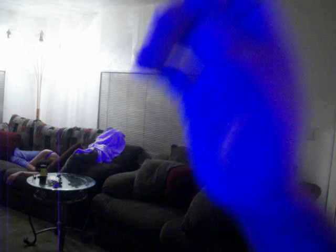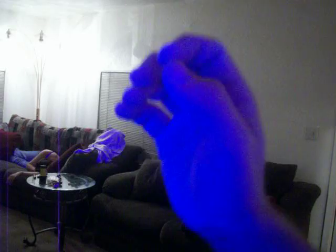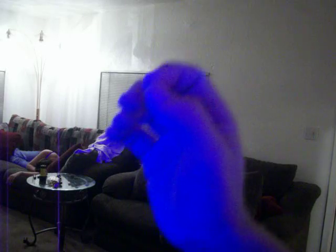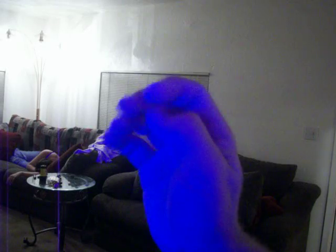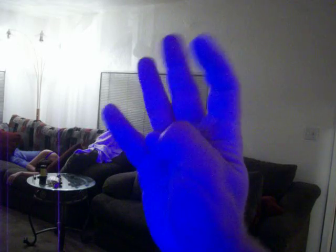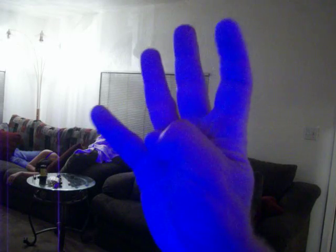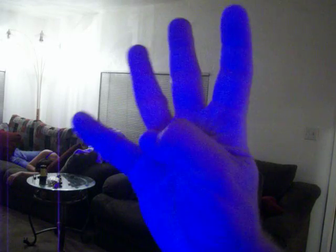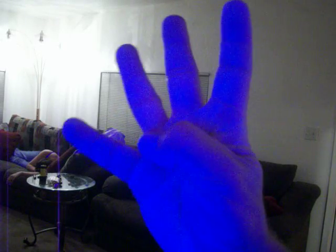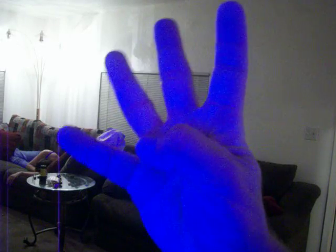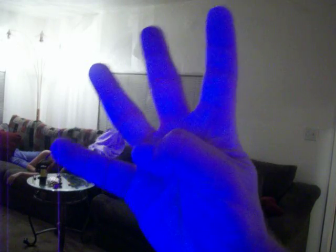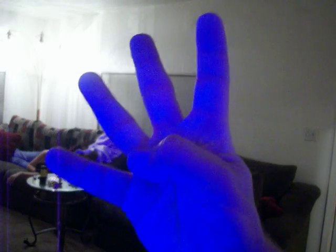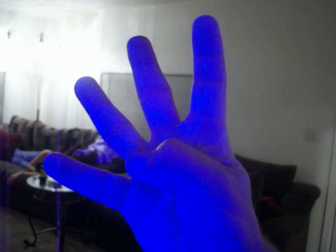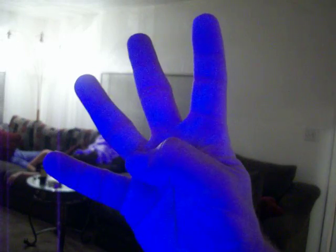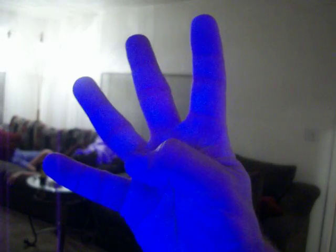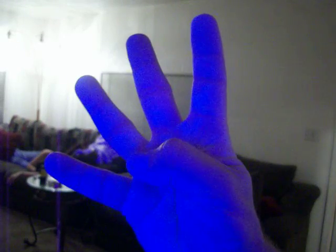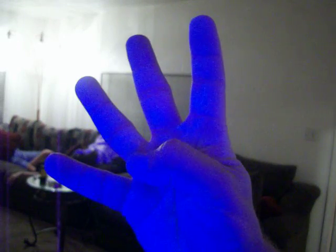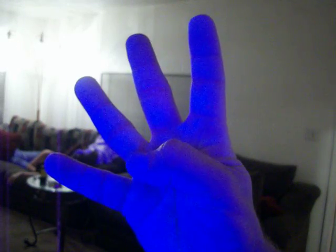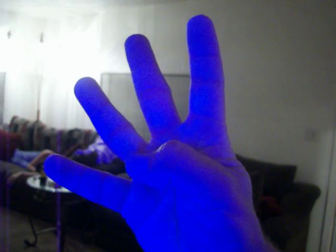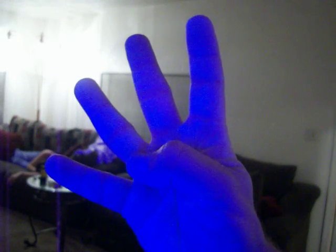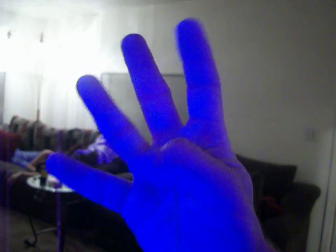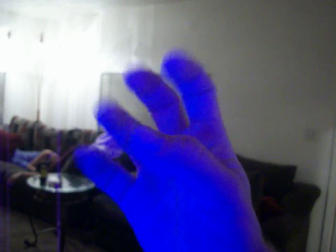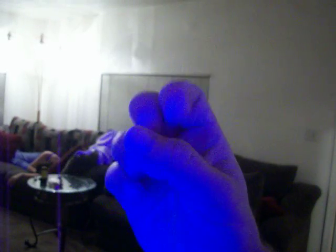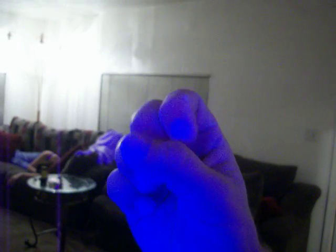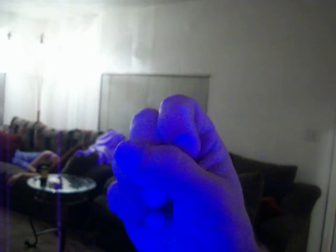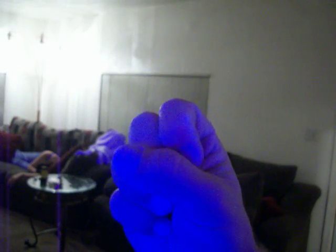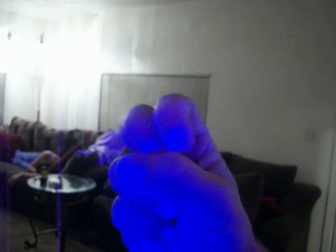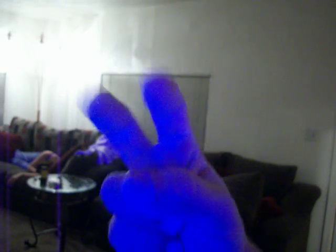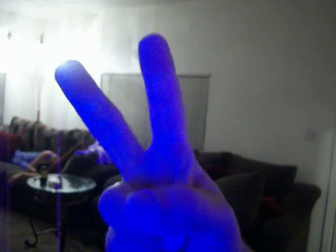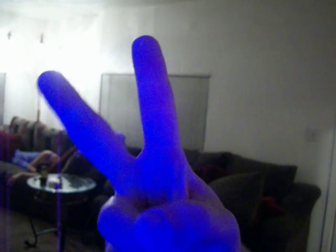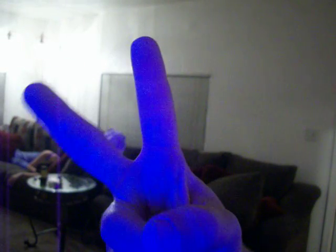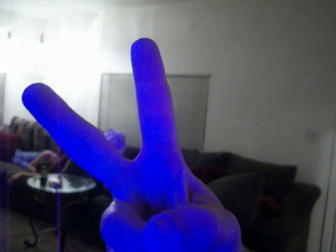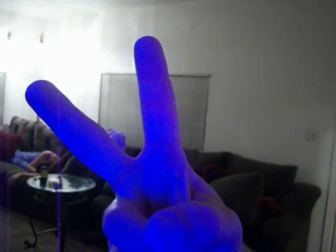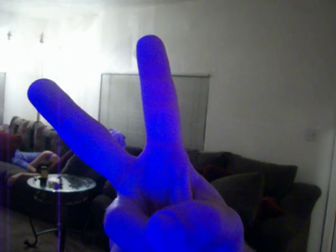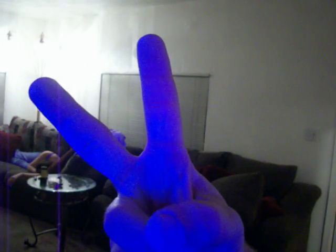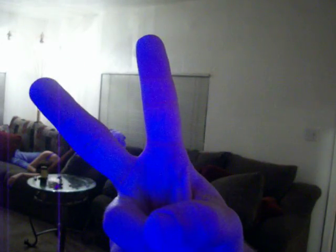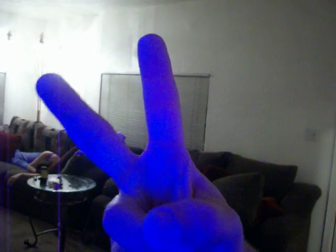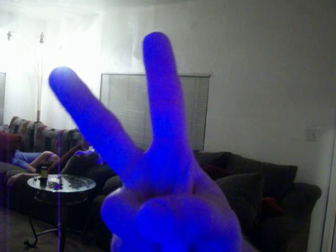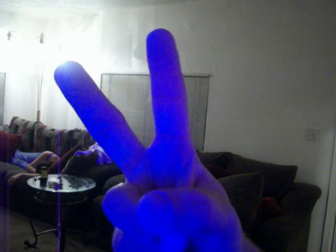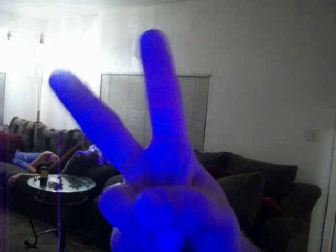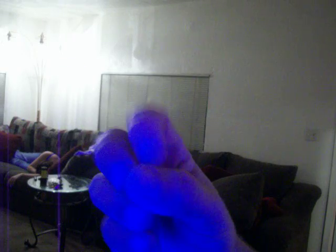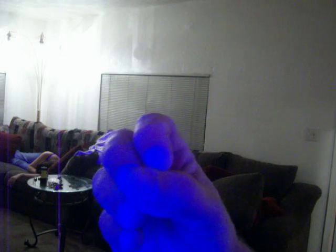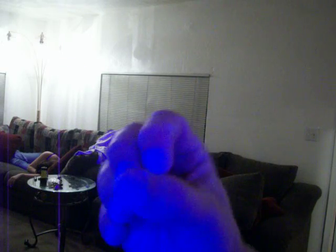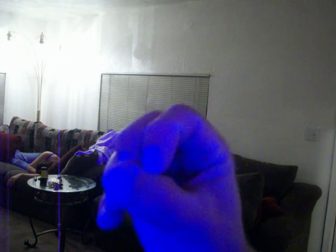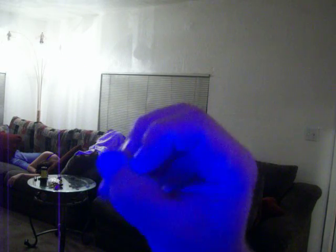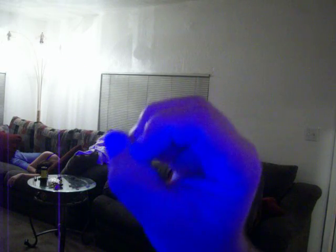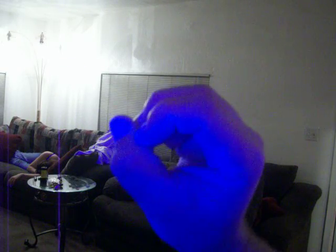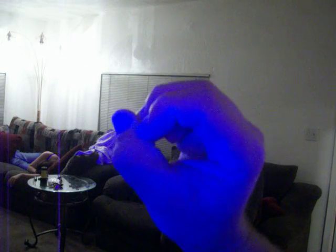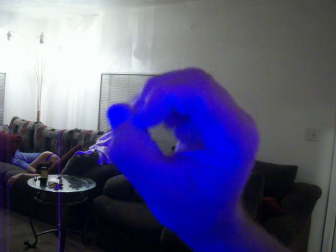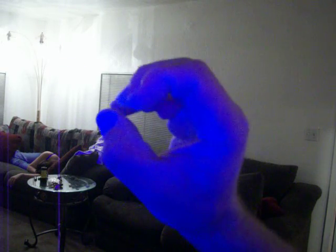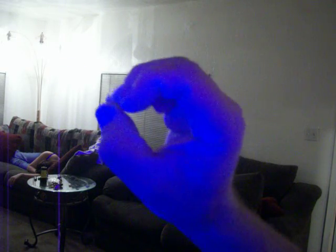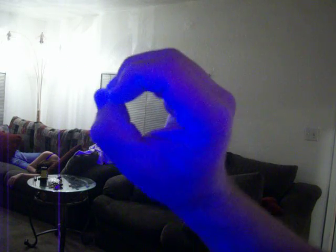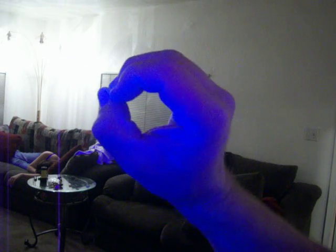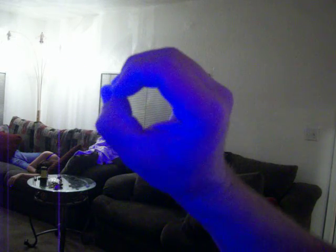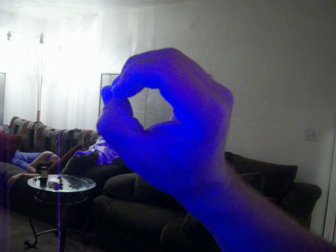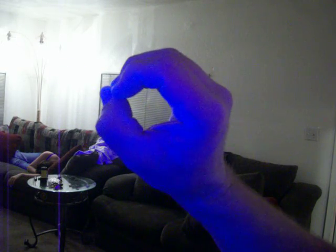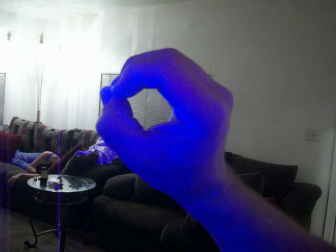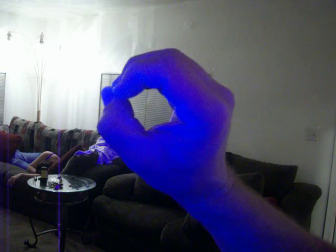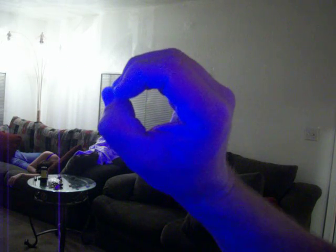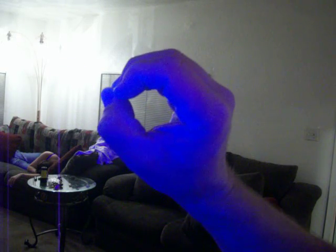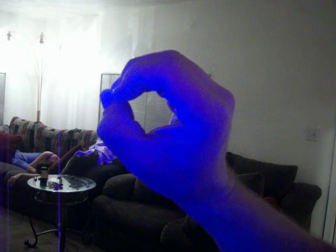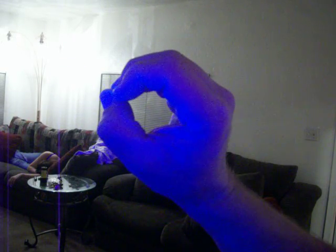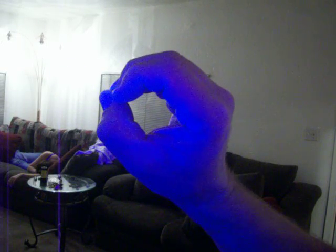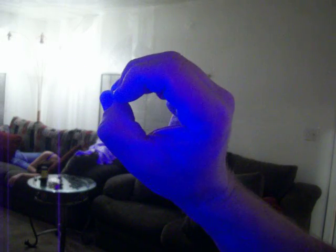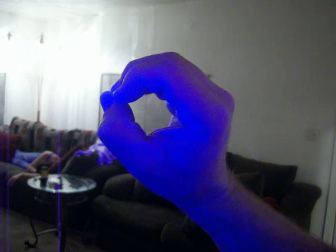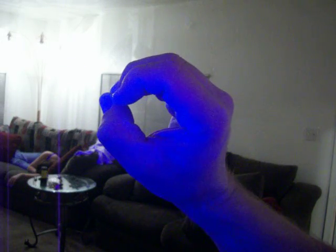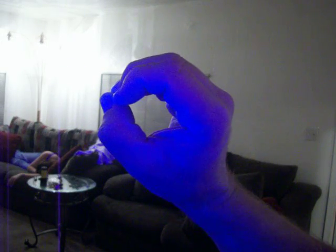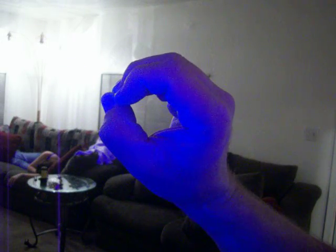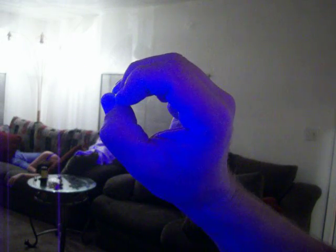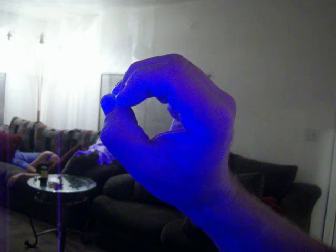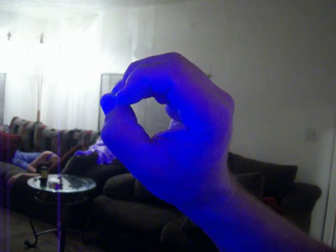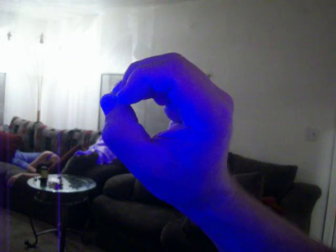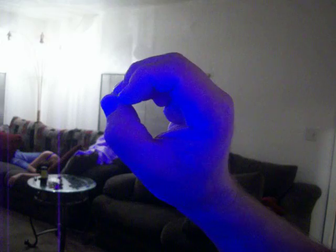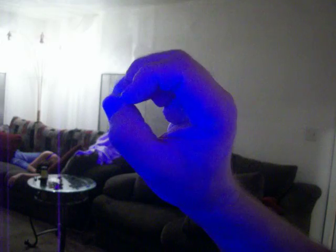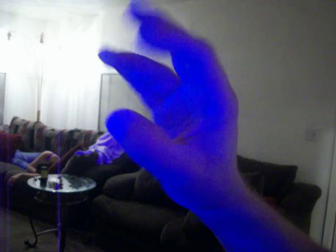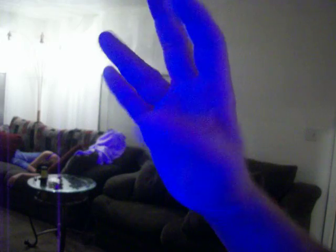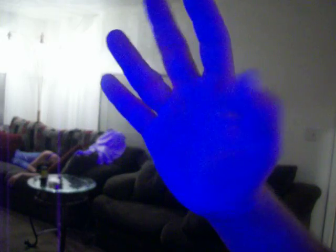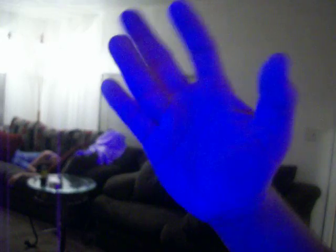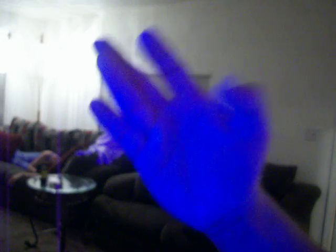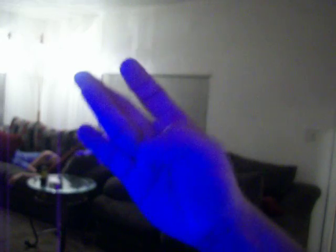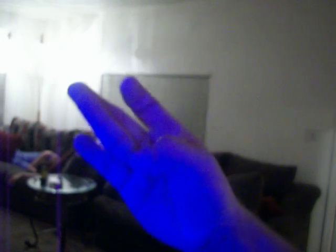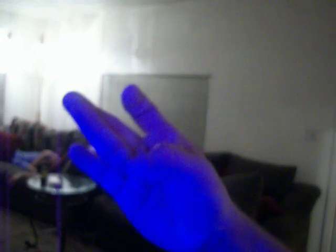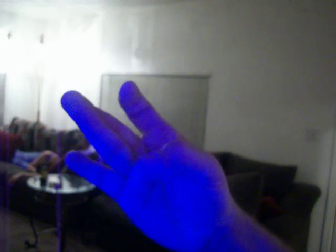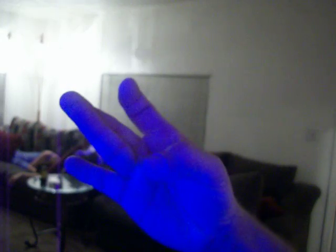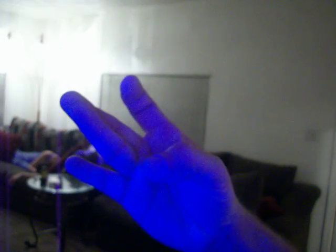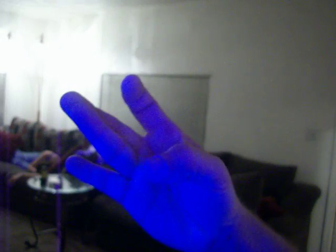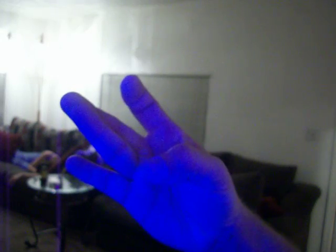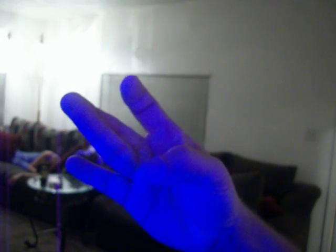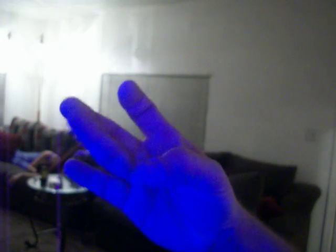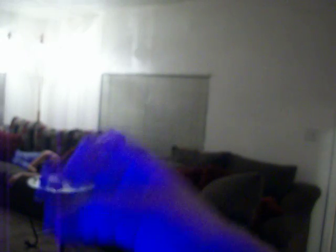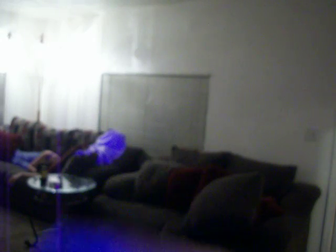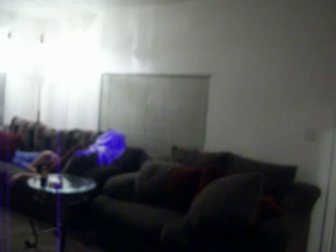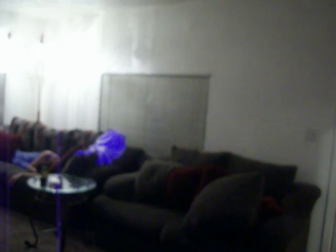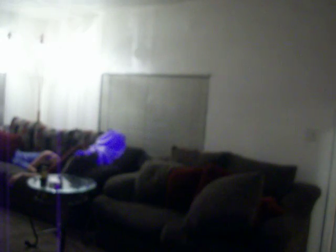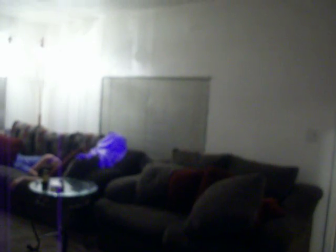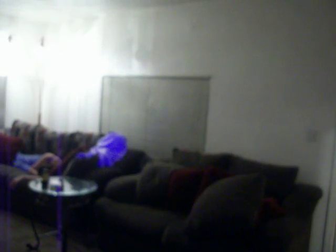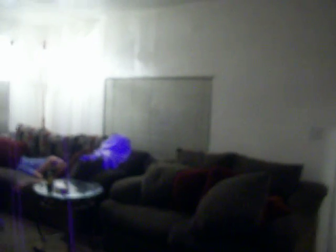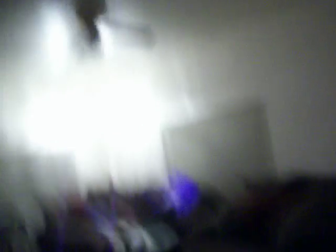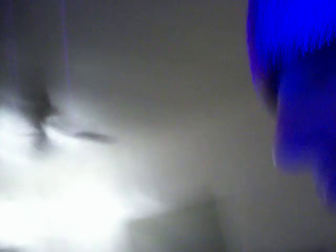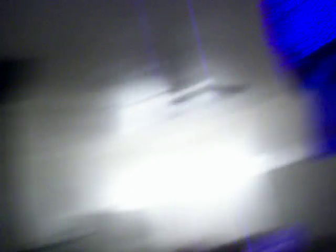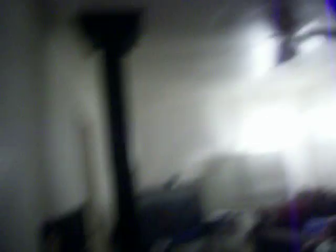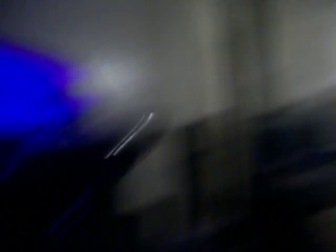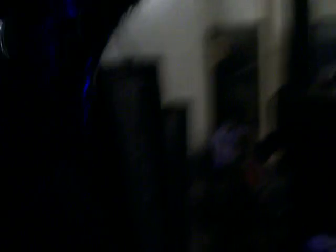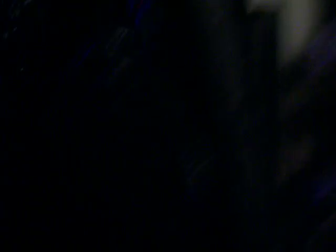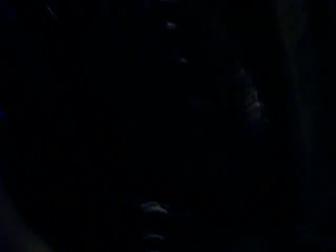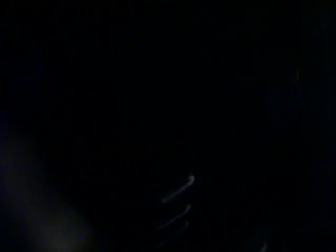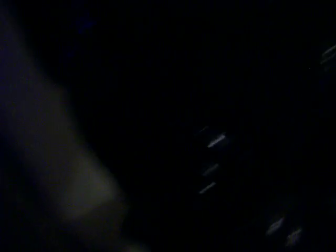420